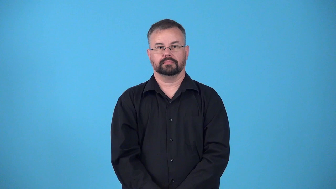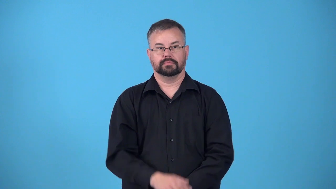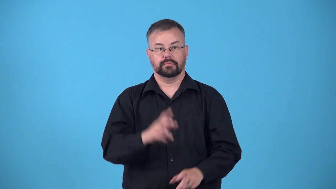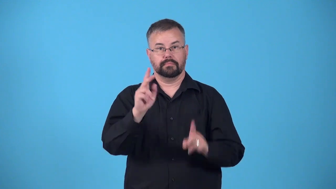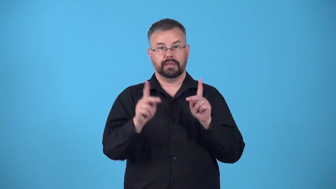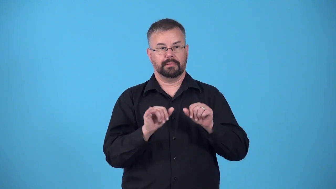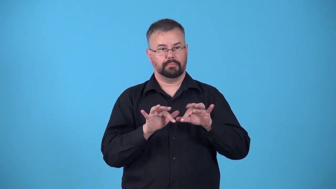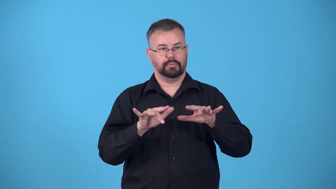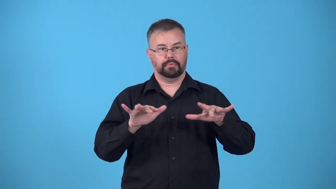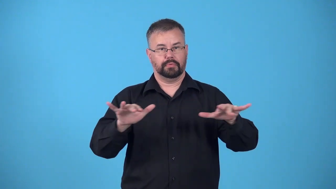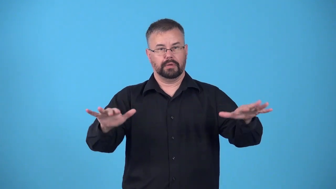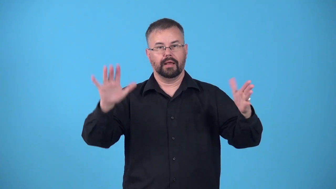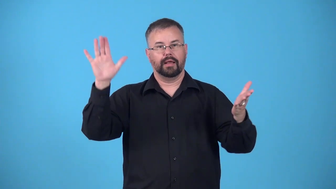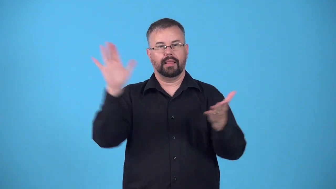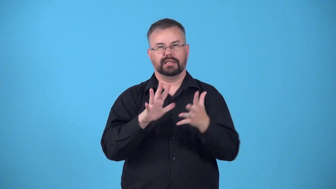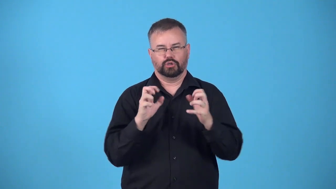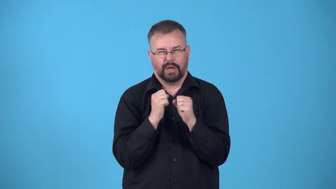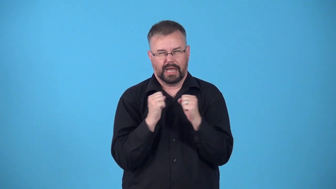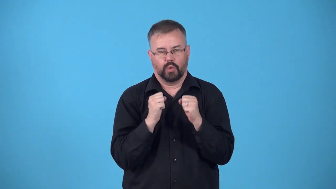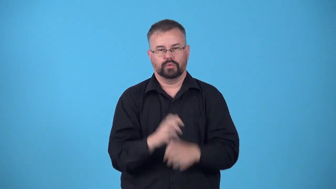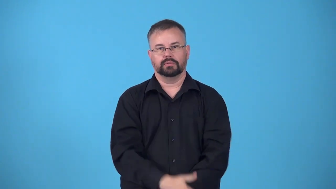thin out